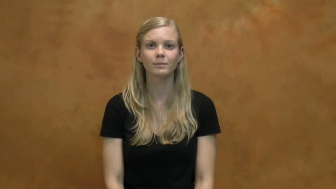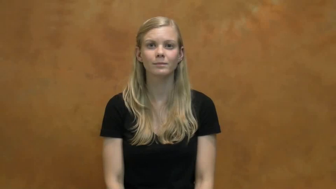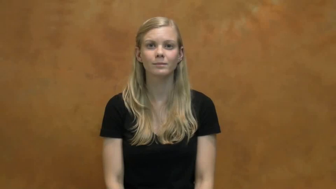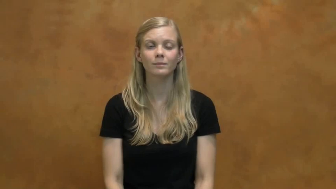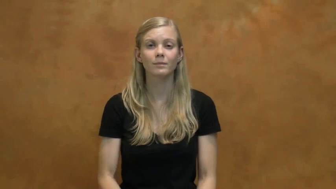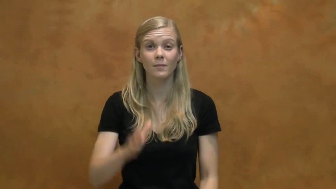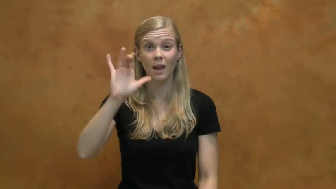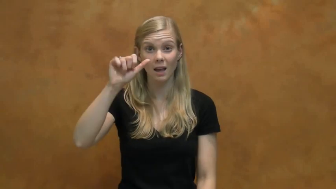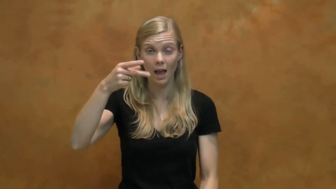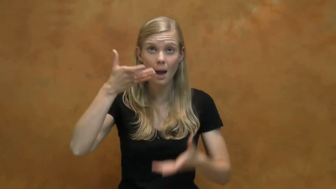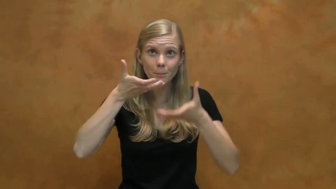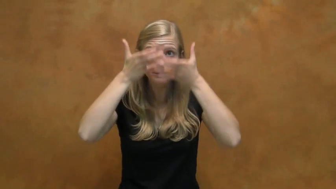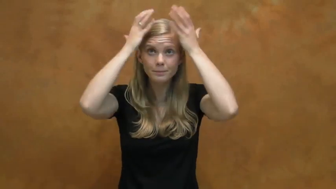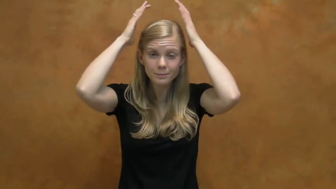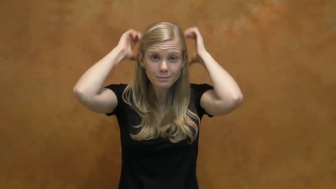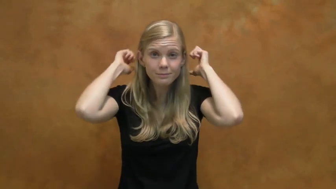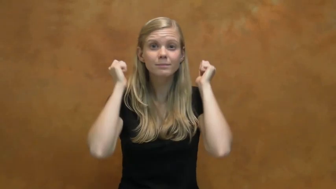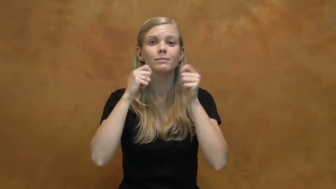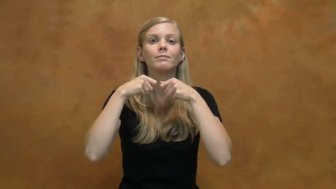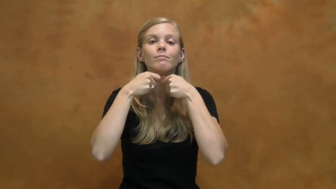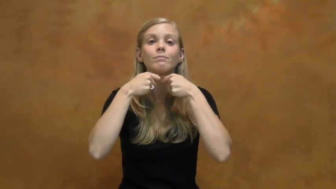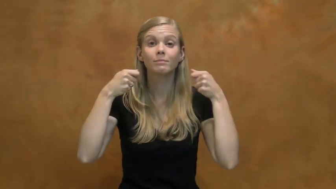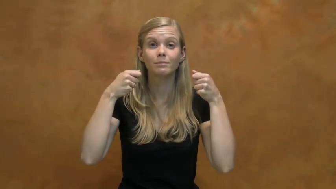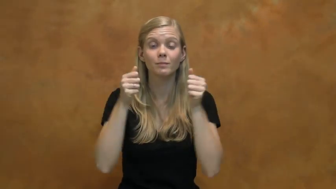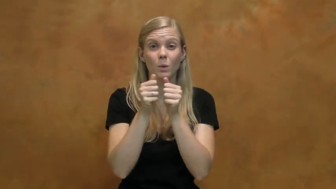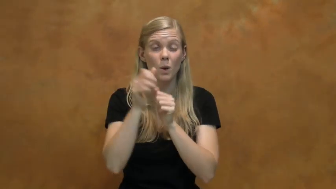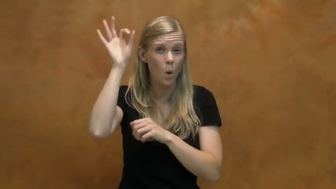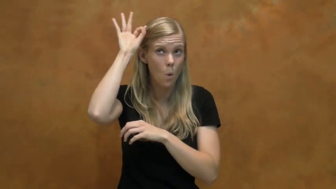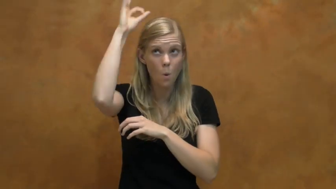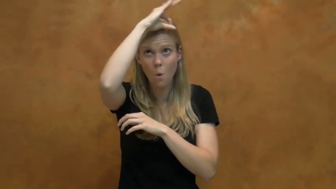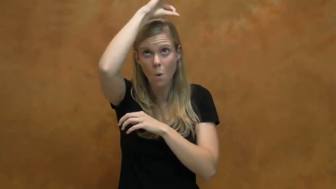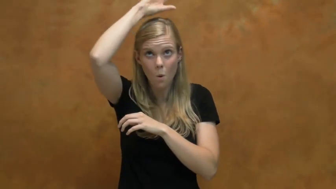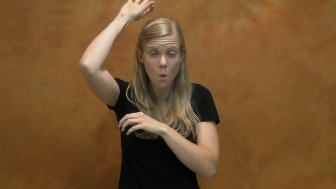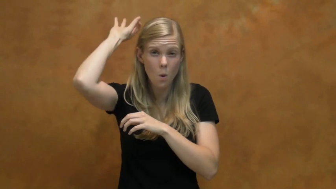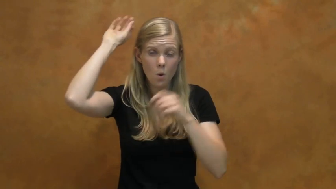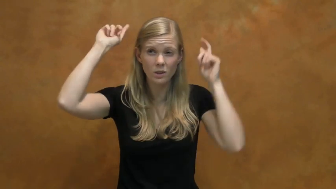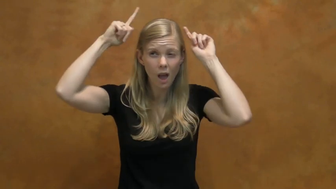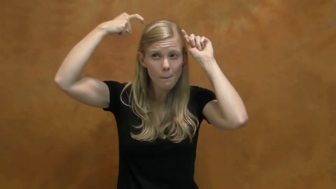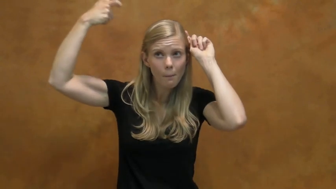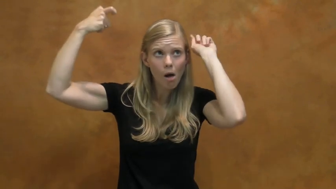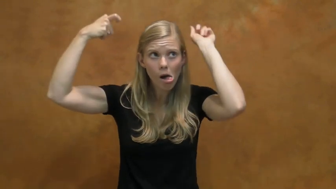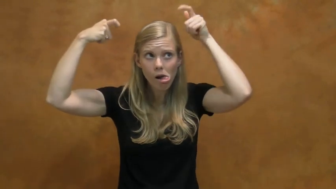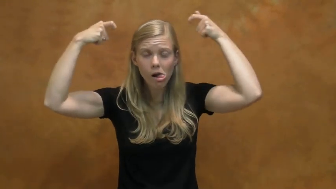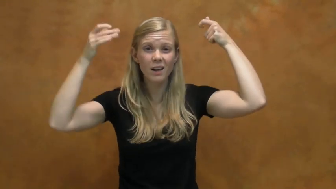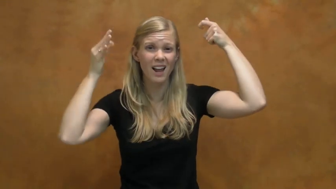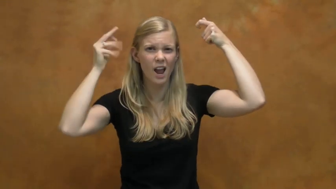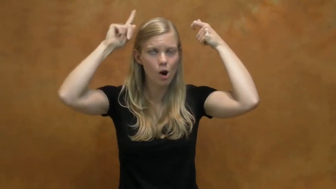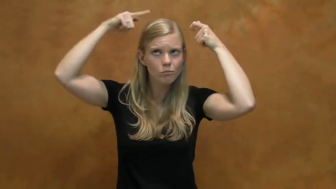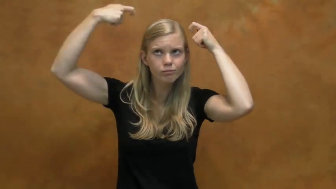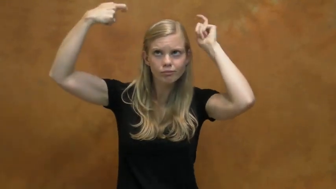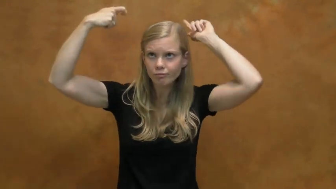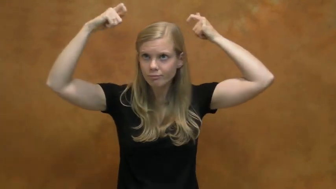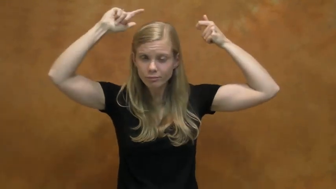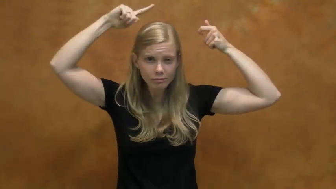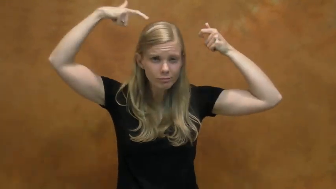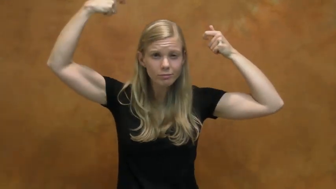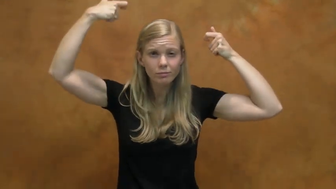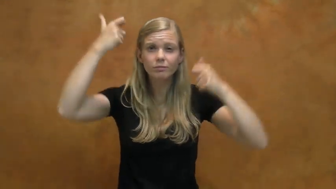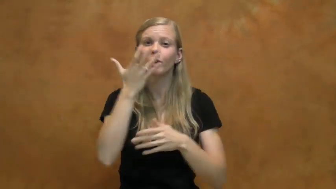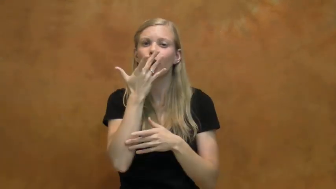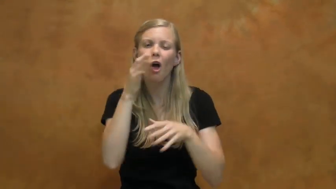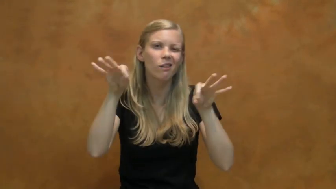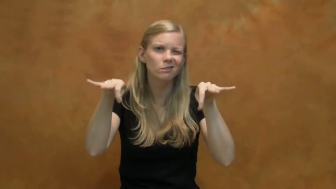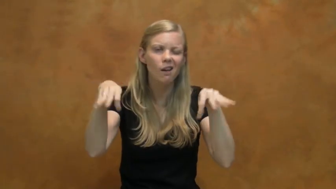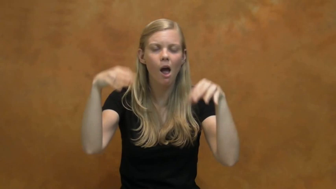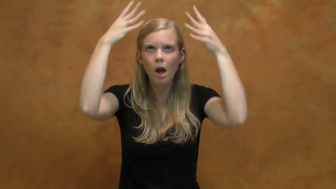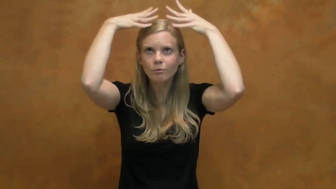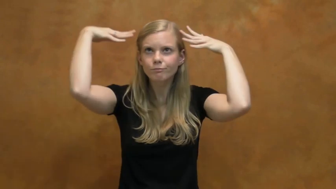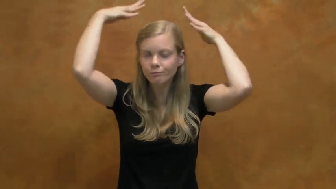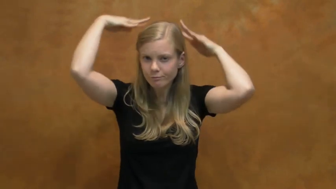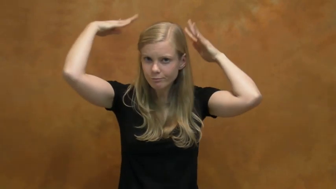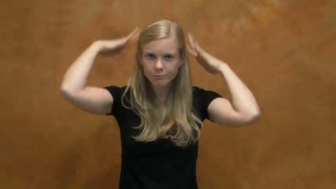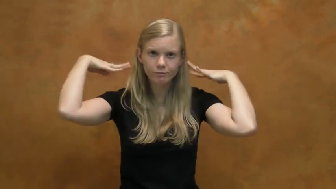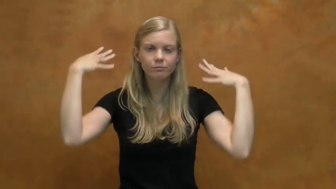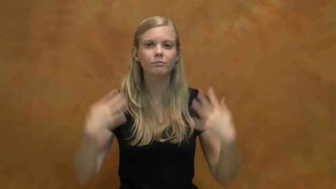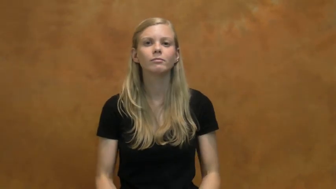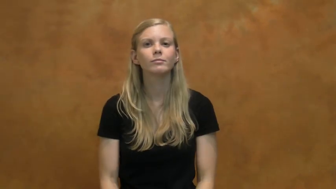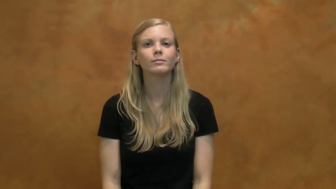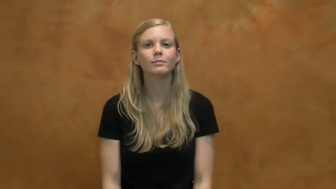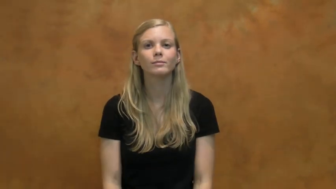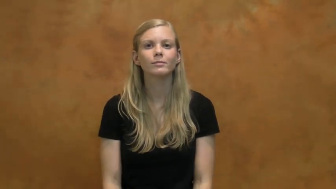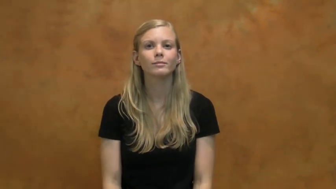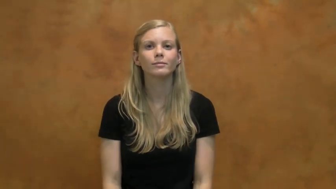head cap